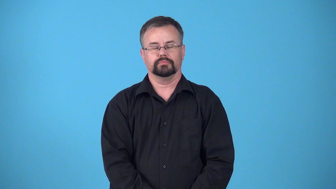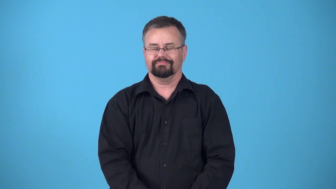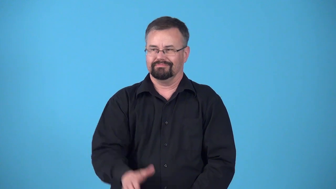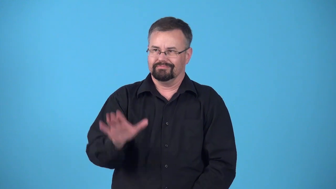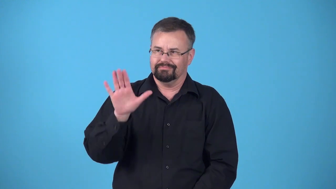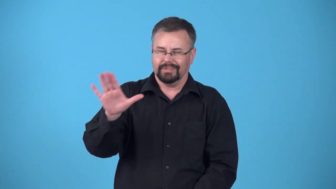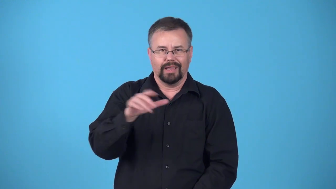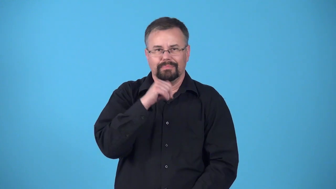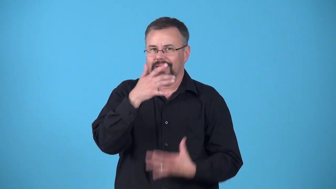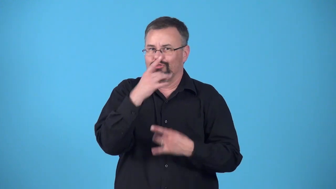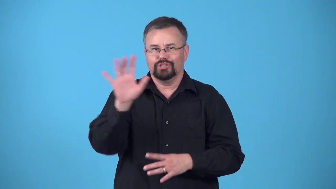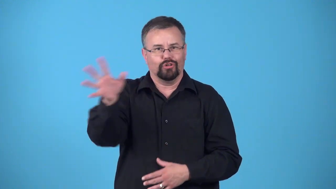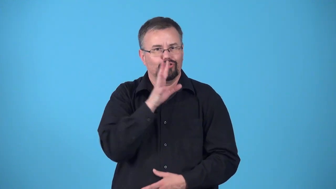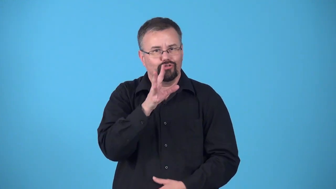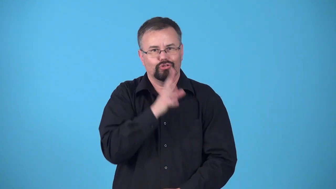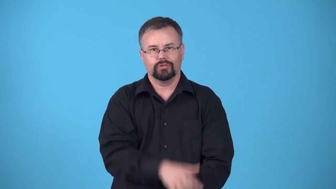talk to the hand